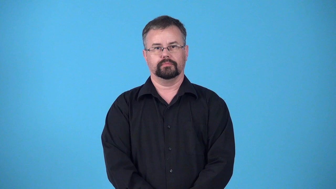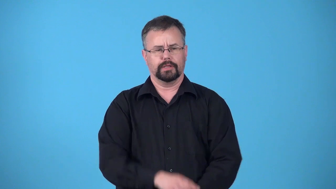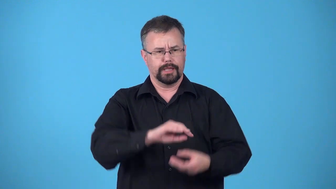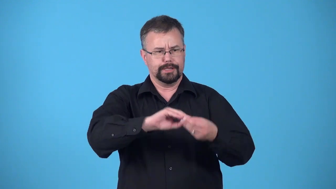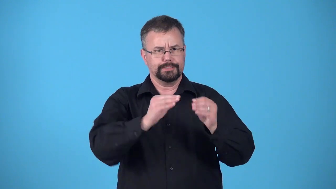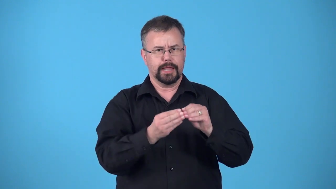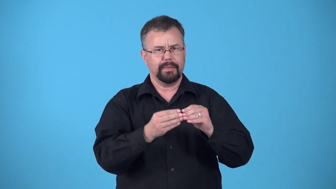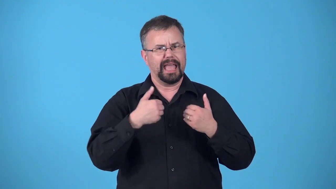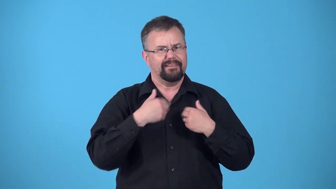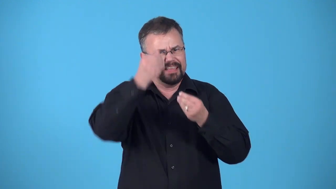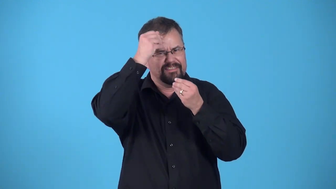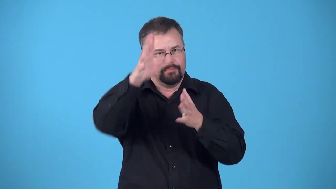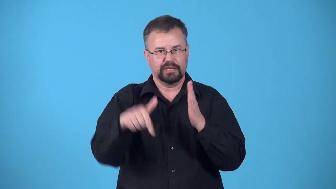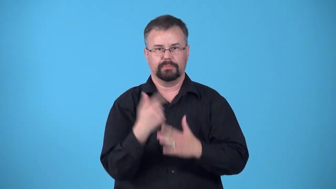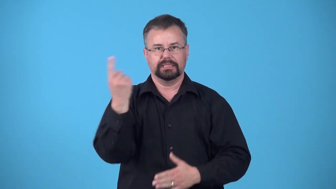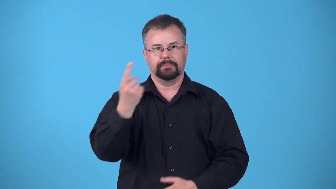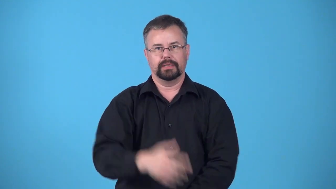code